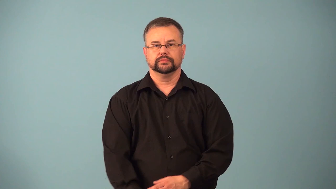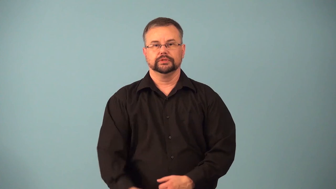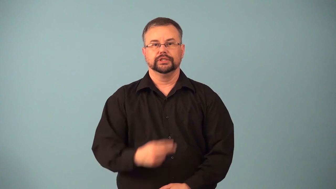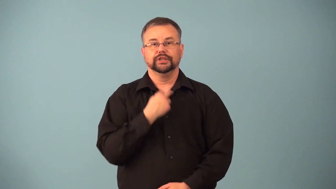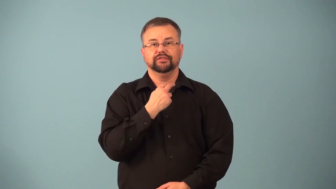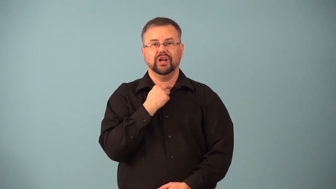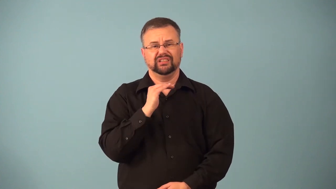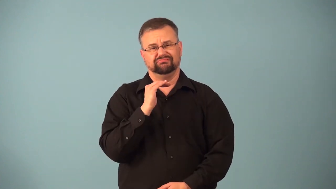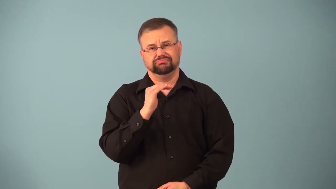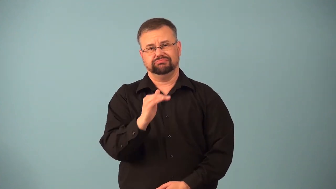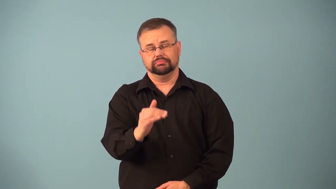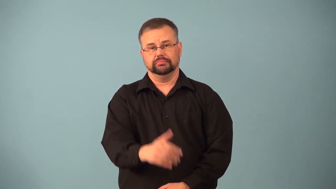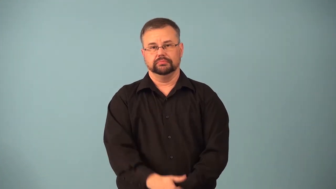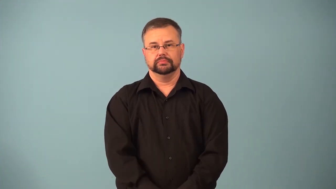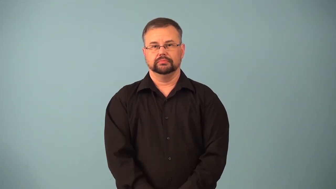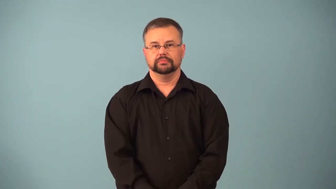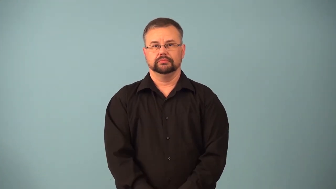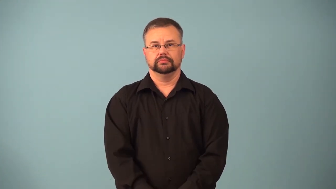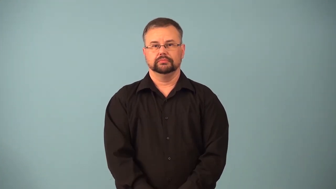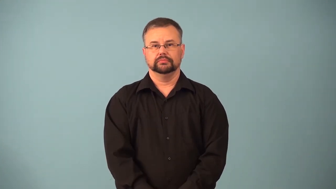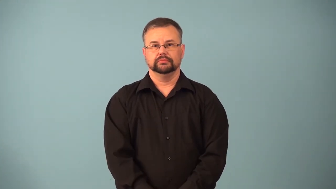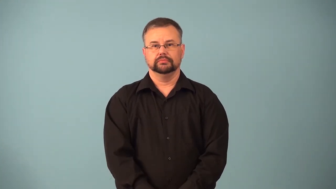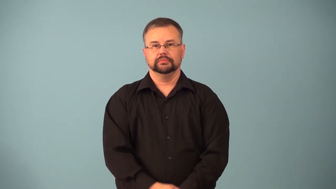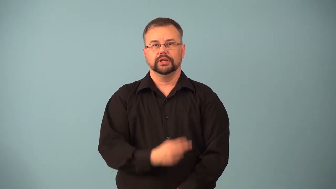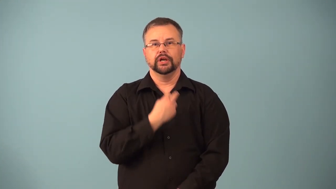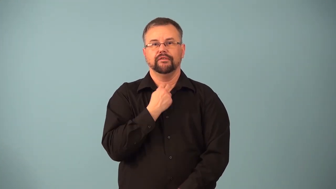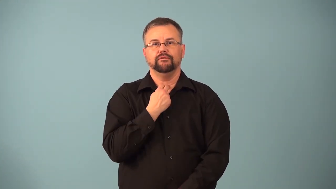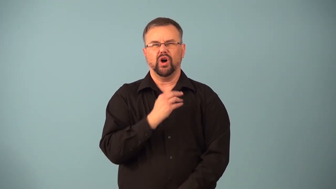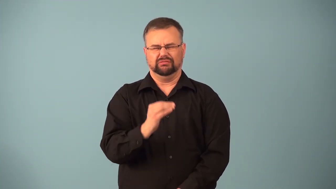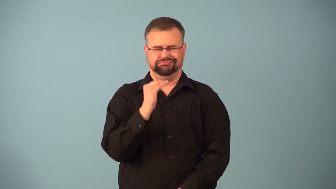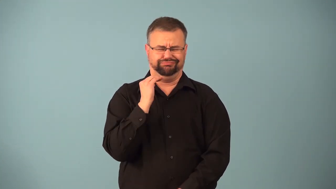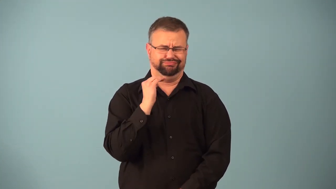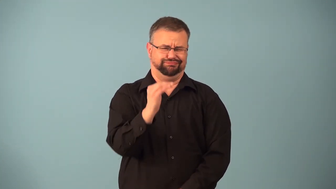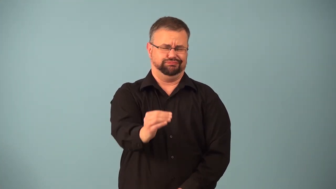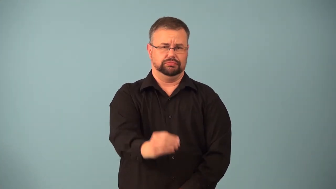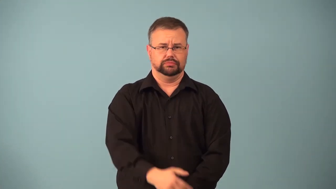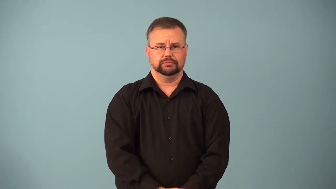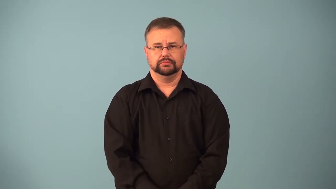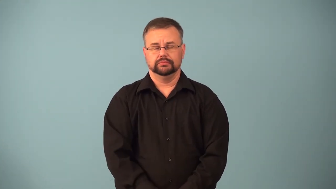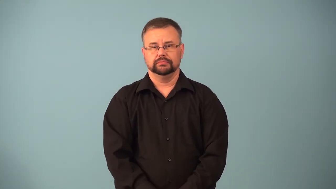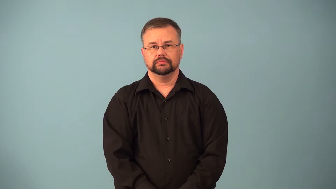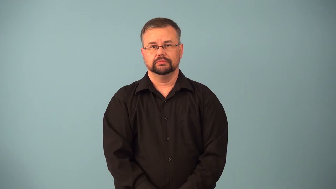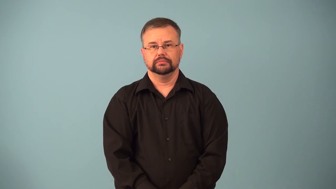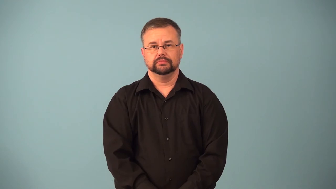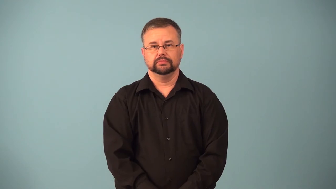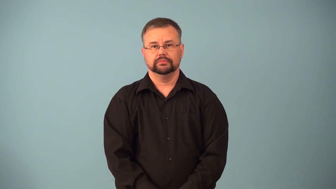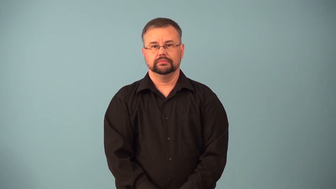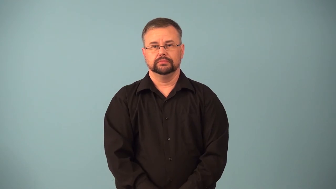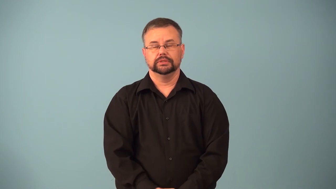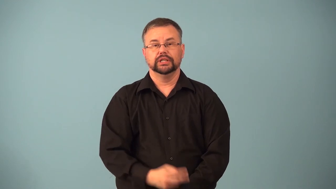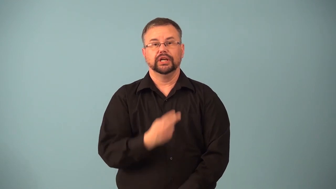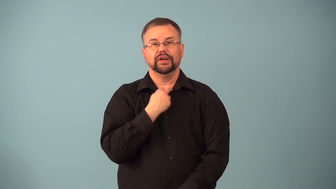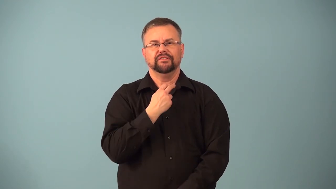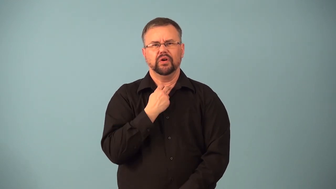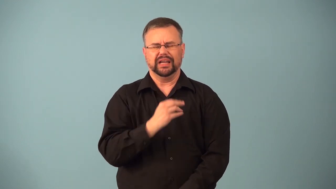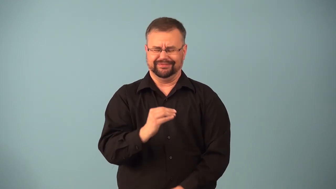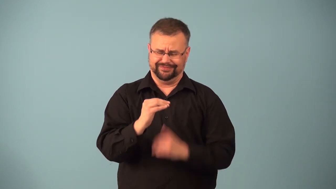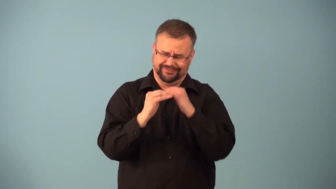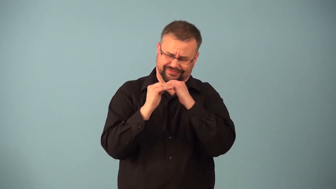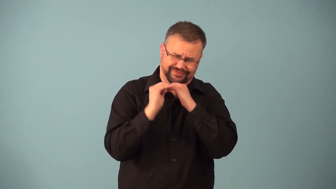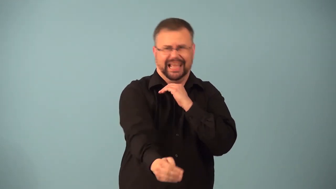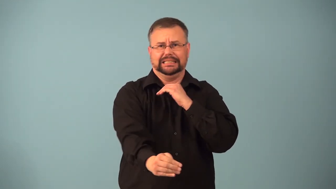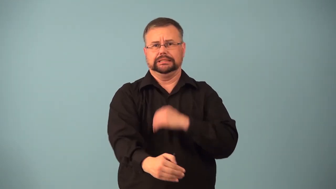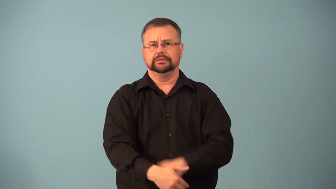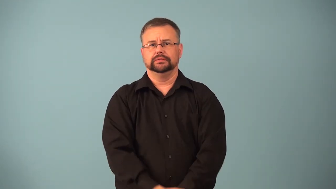flat,flatter,flattest